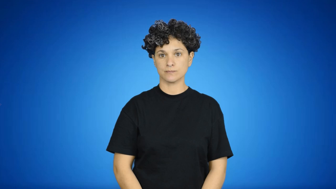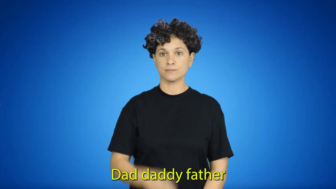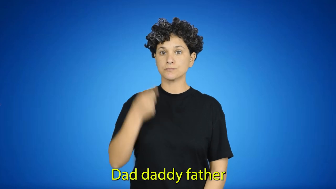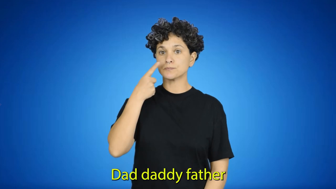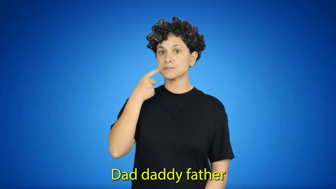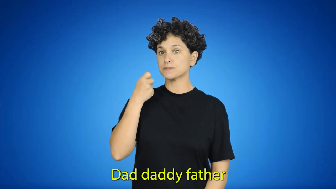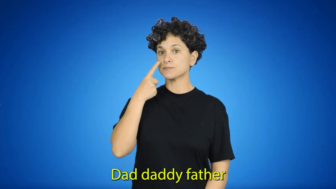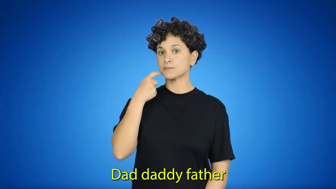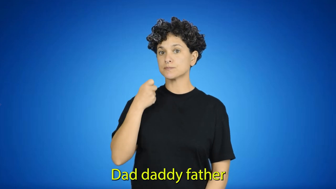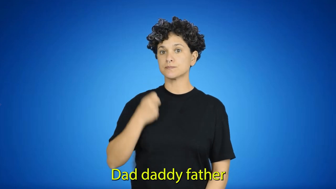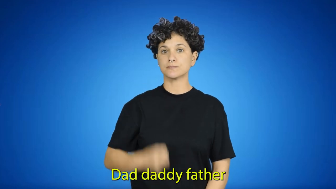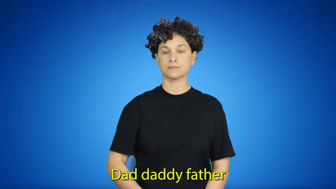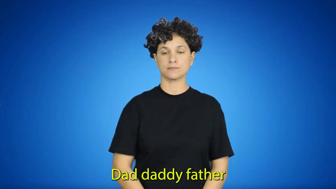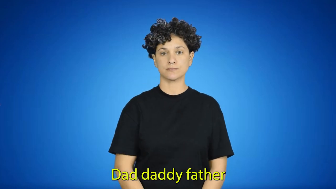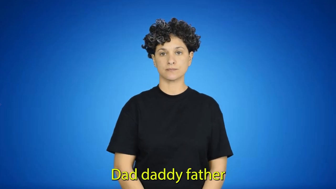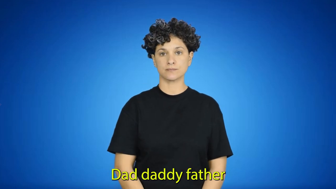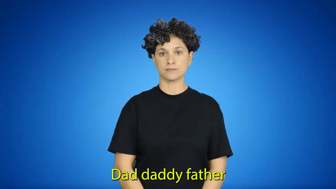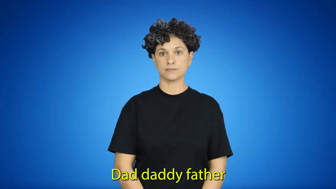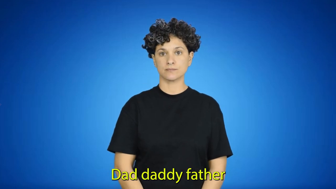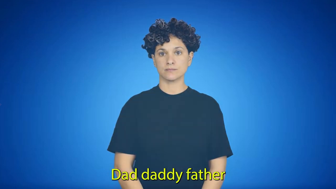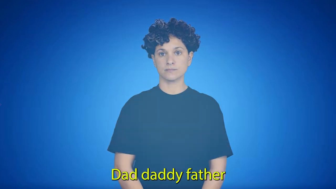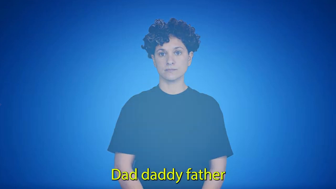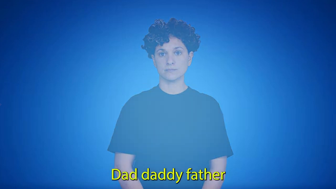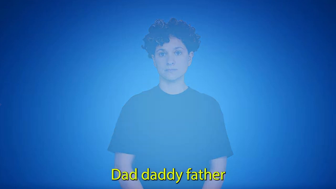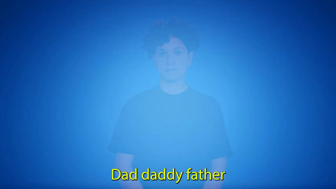Dad daddy father